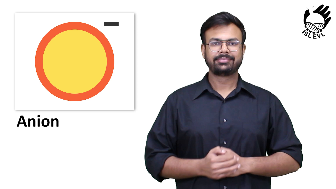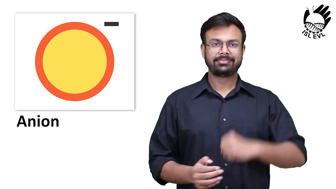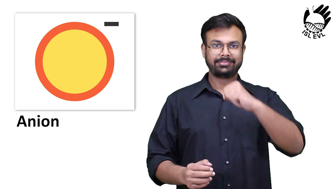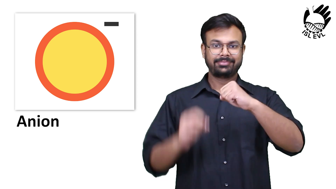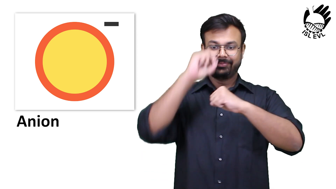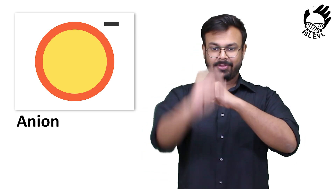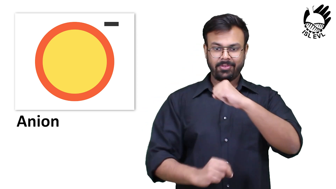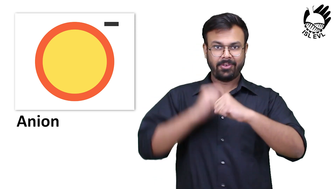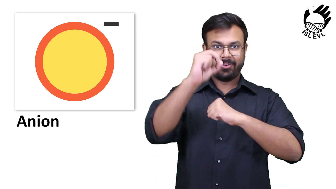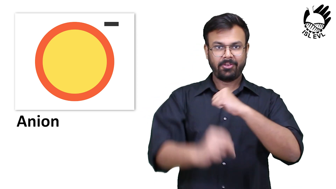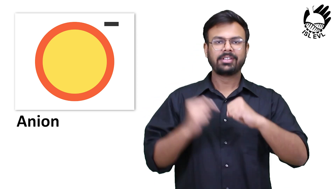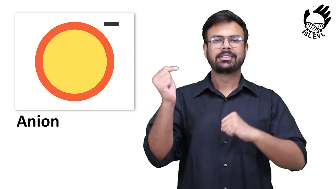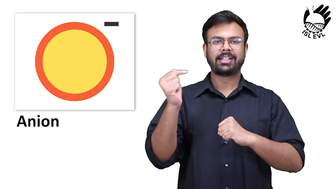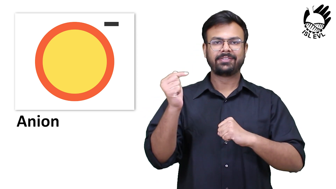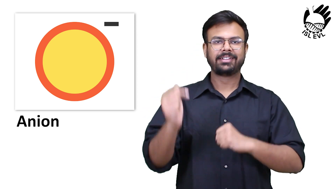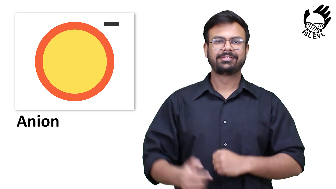Anion